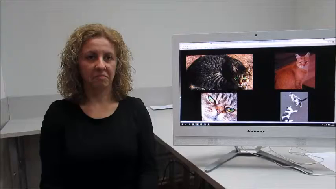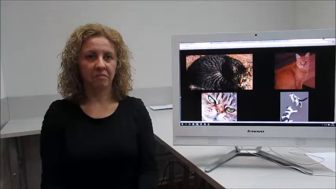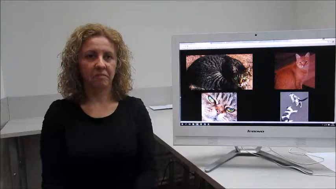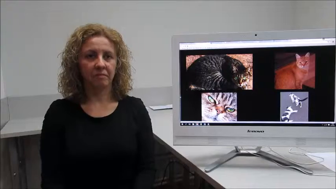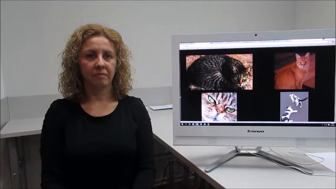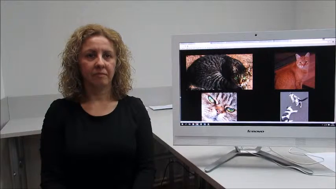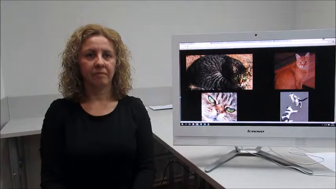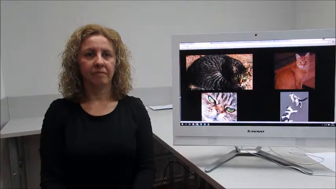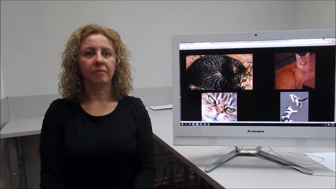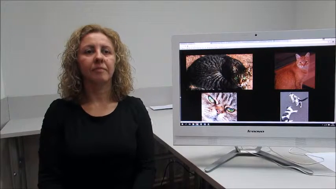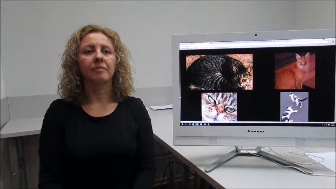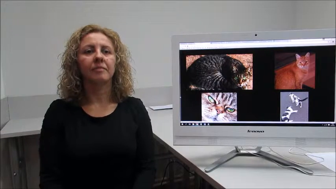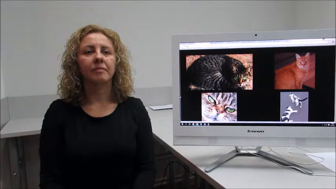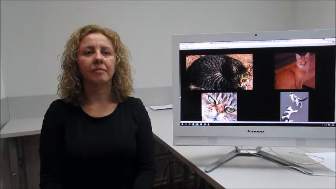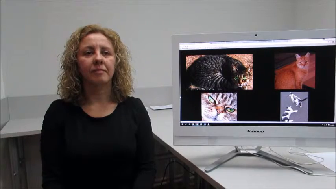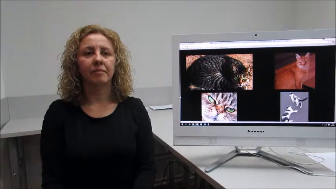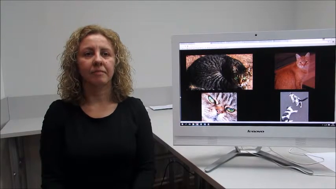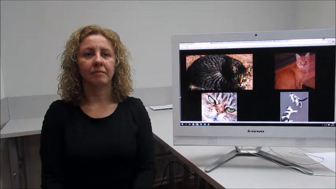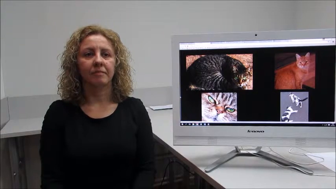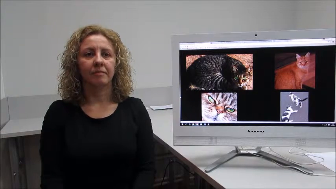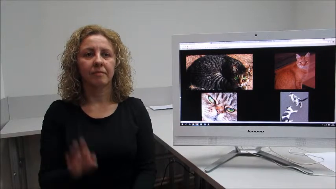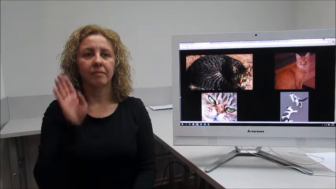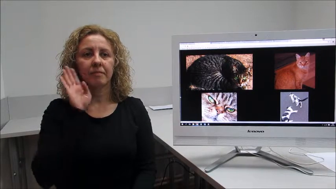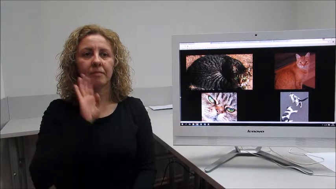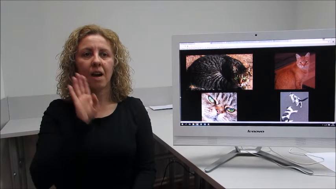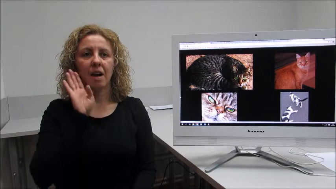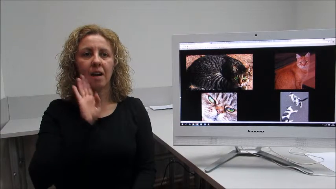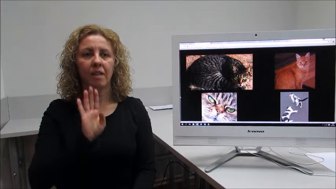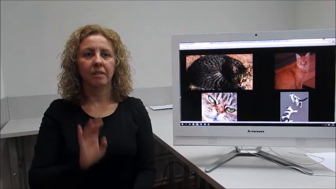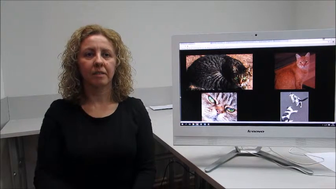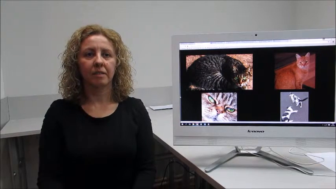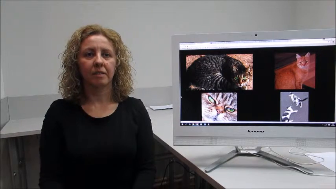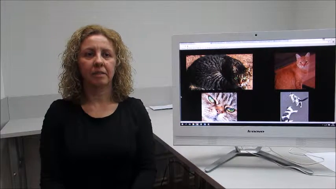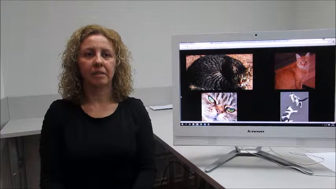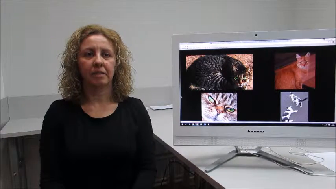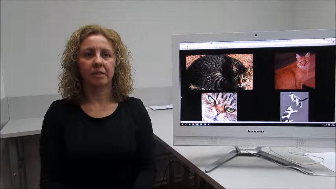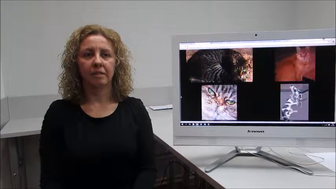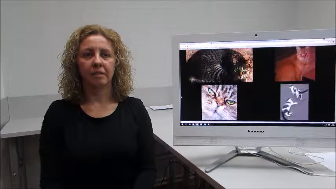cat